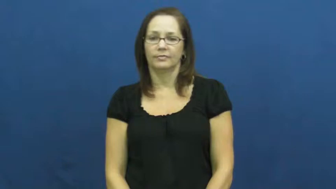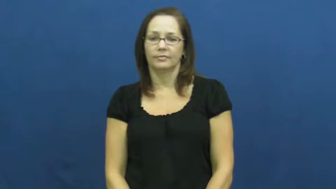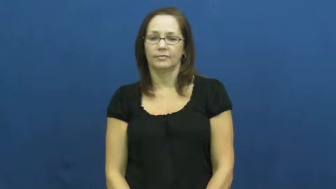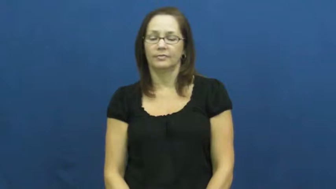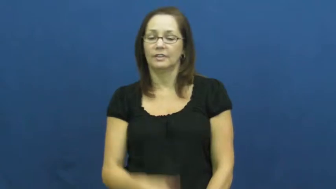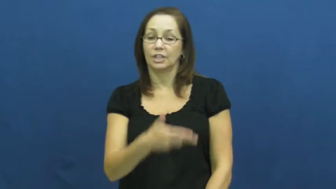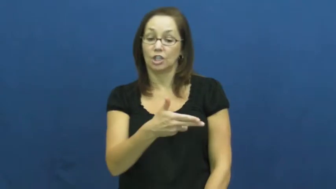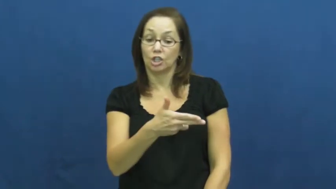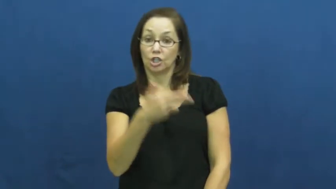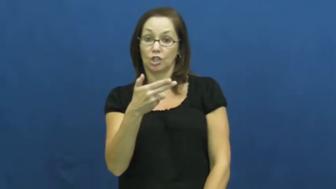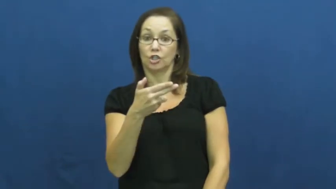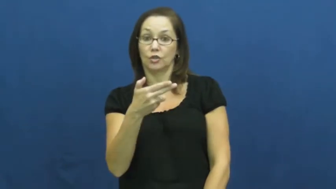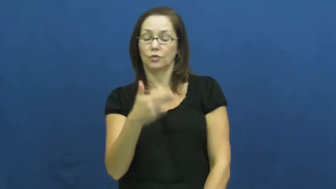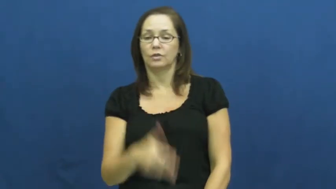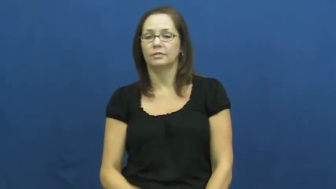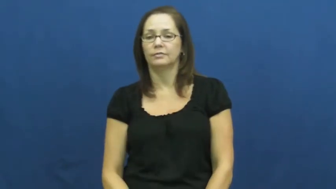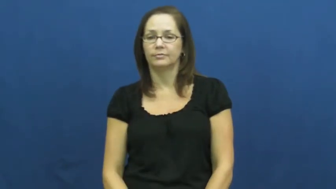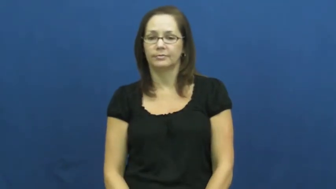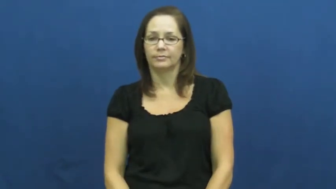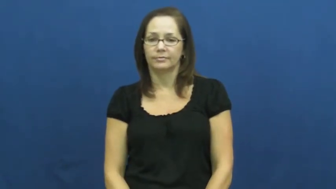shoot